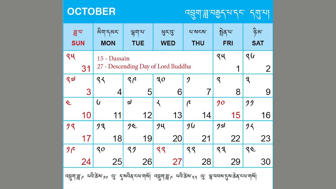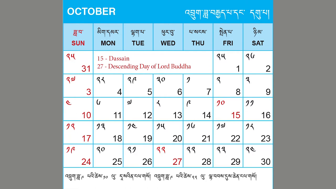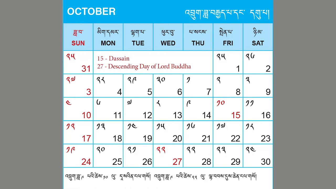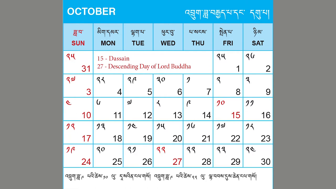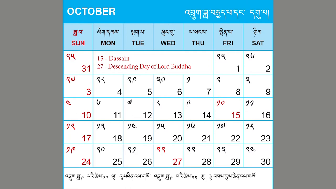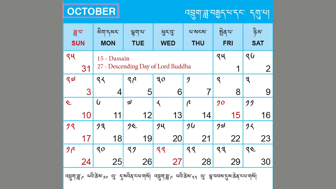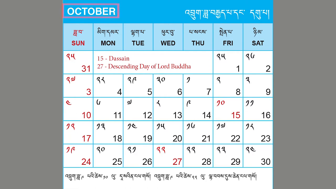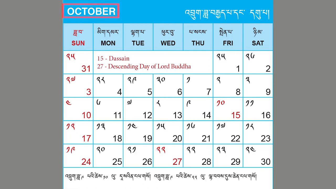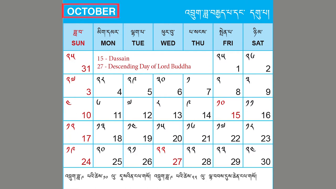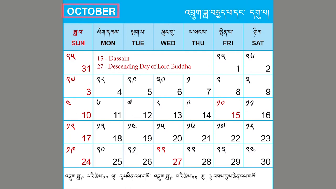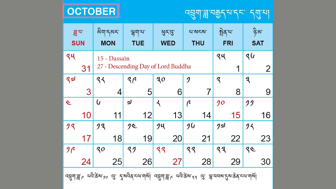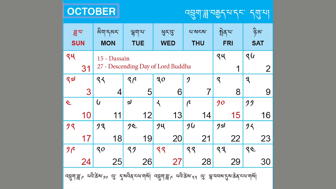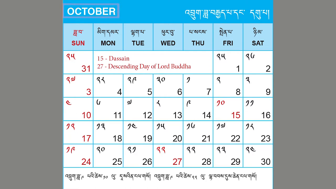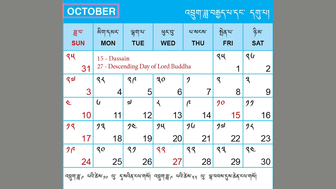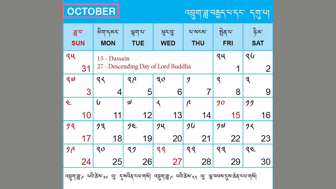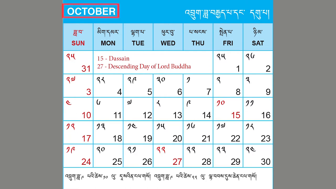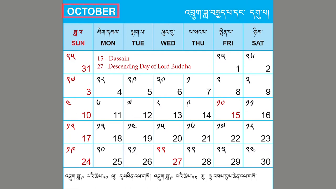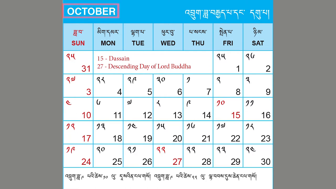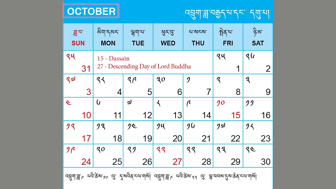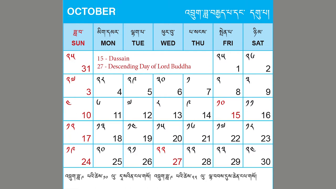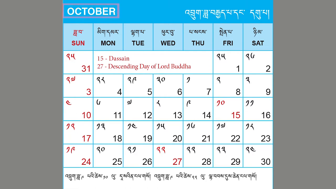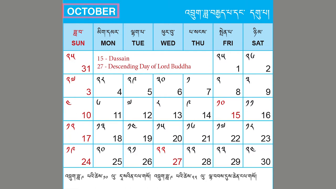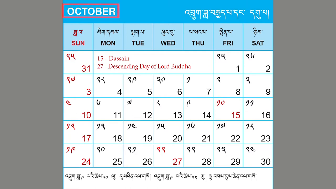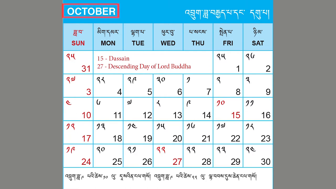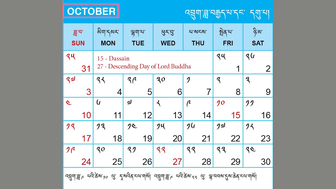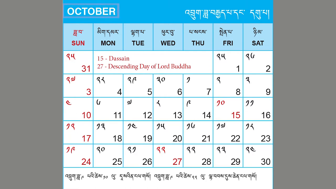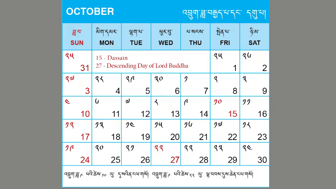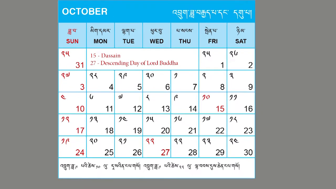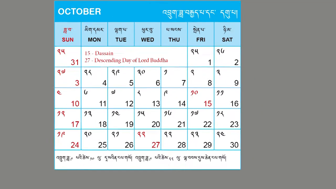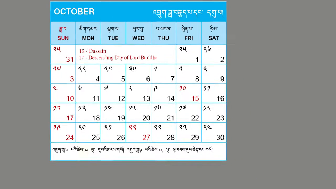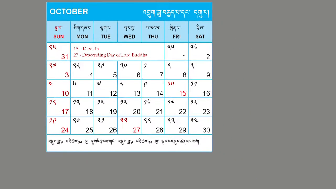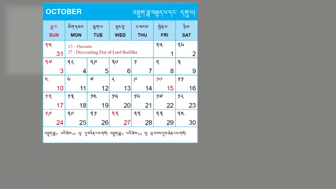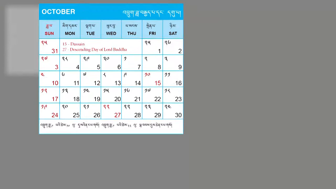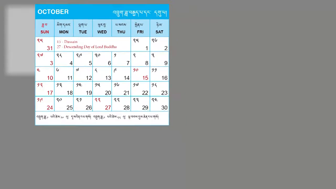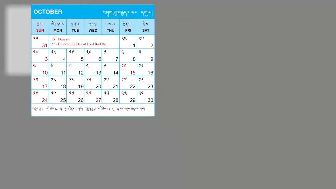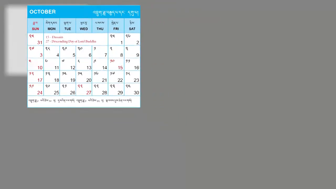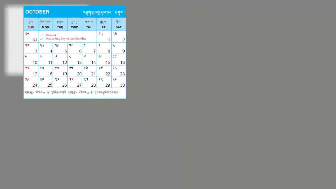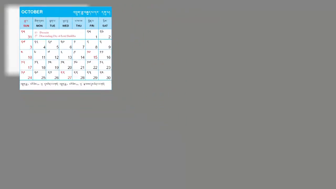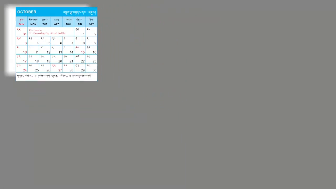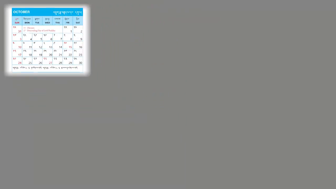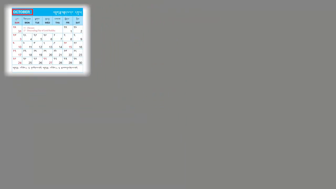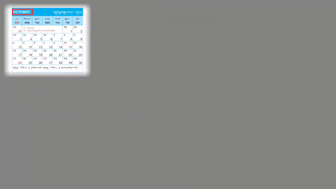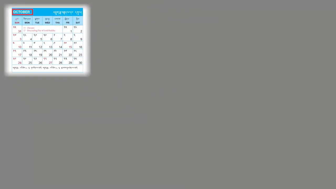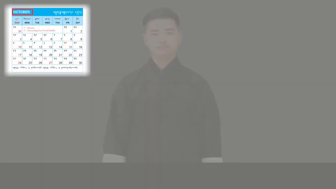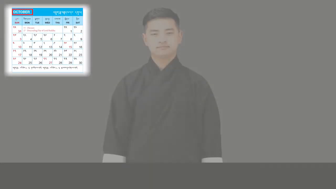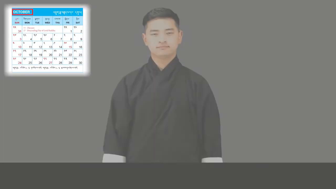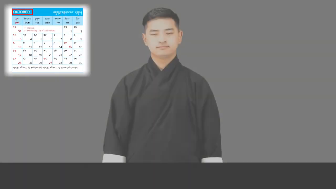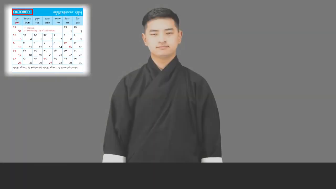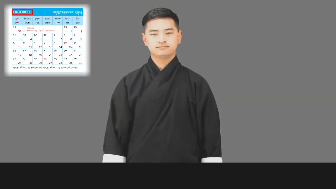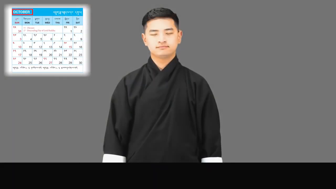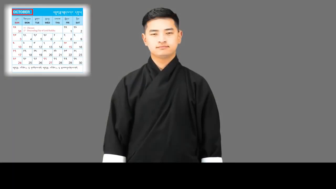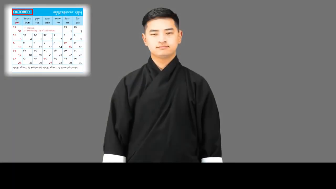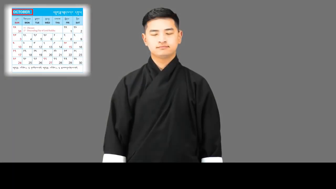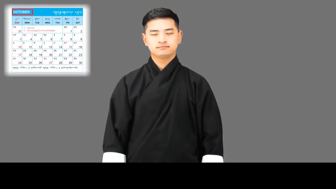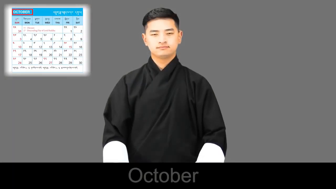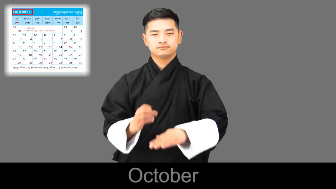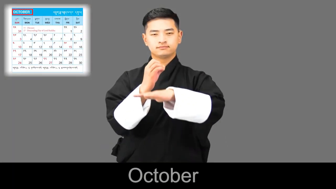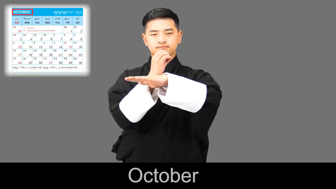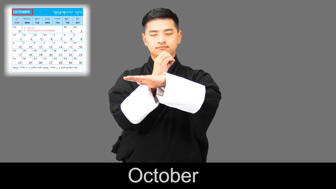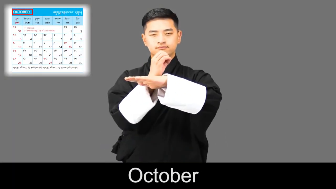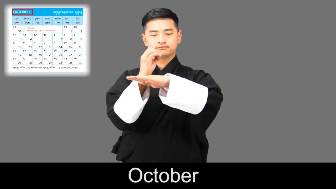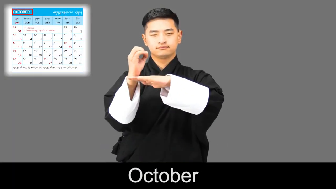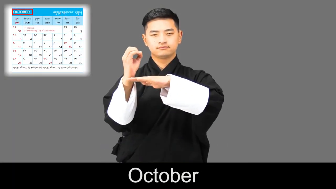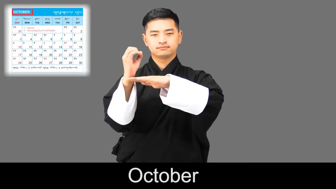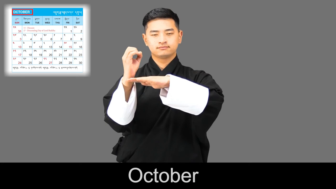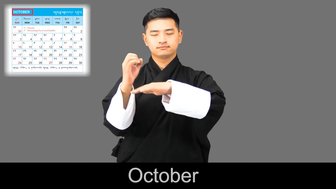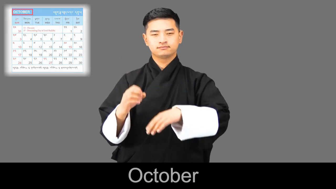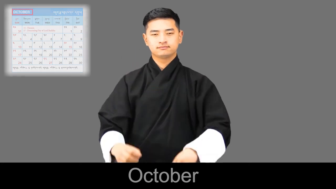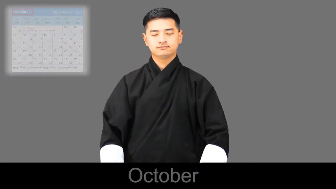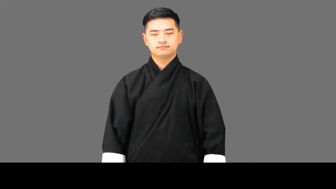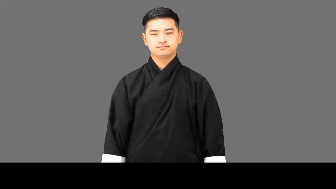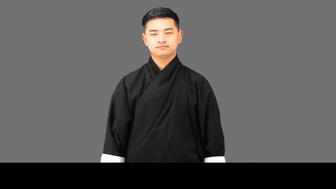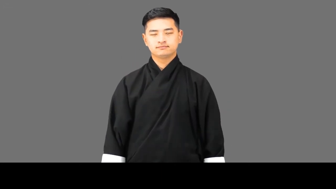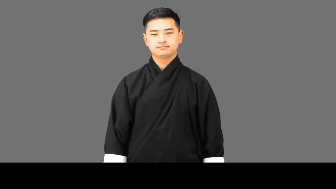October